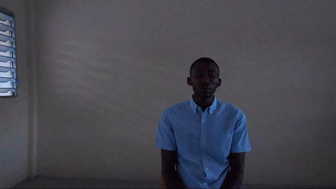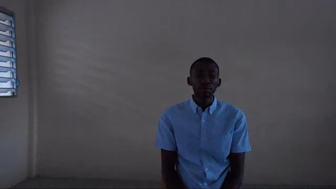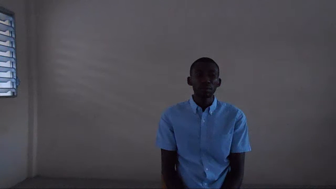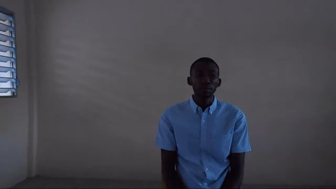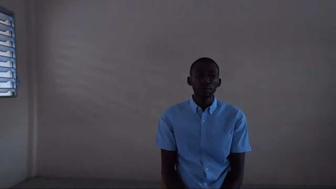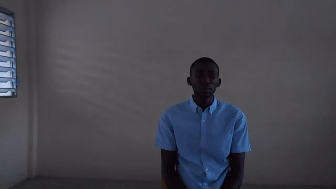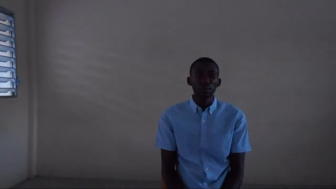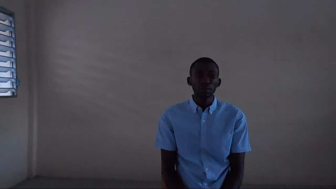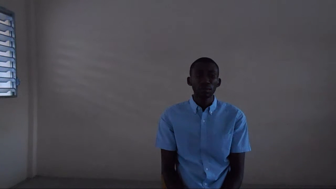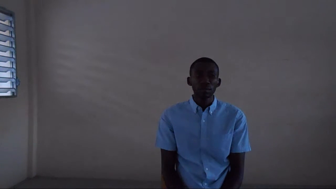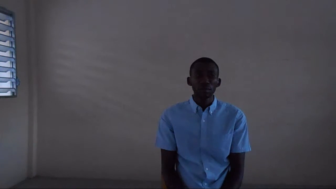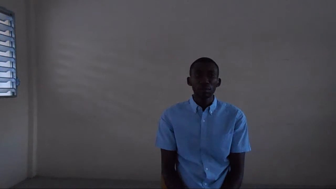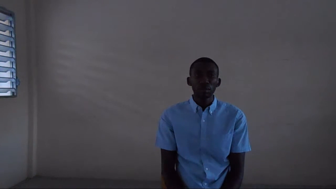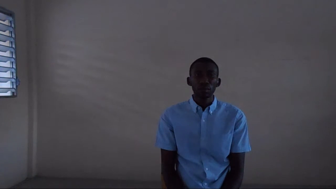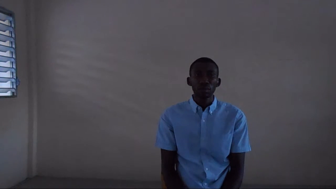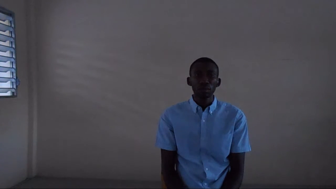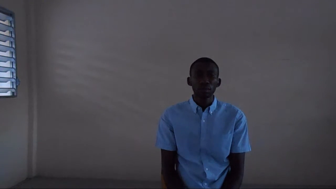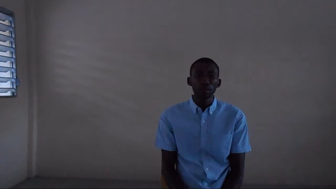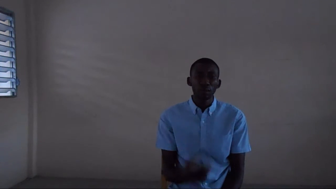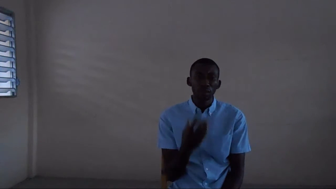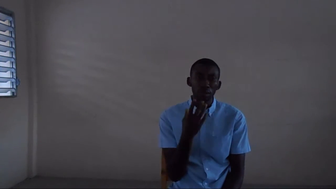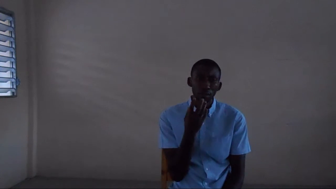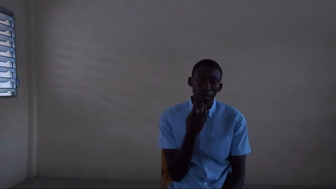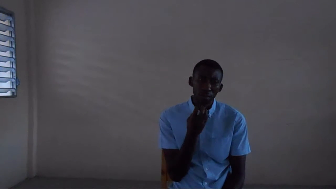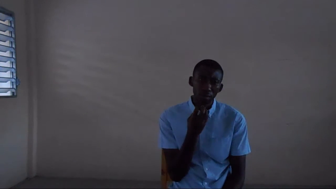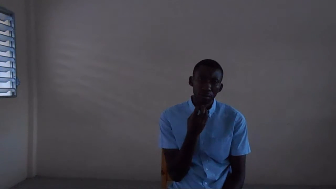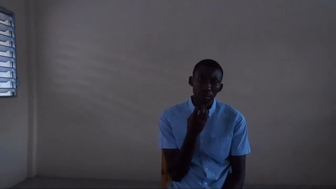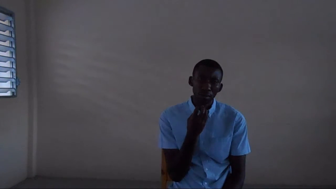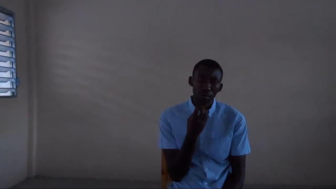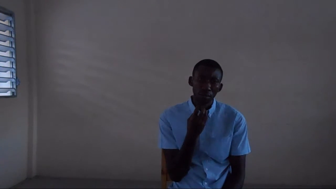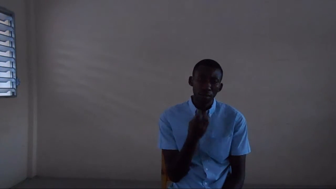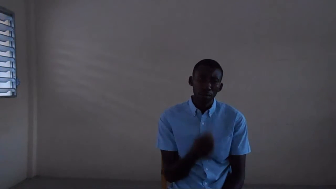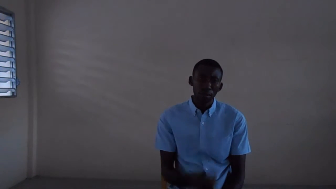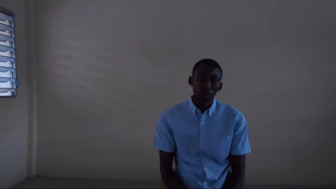sadness